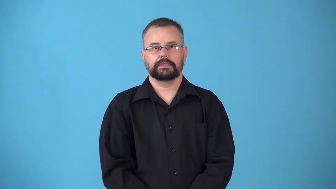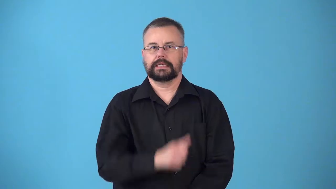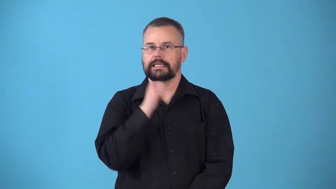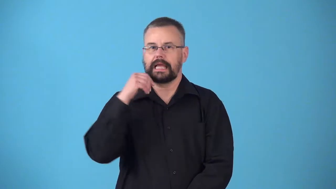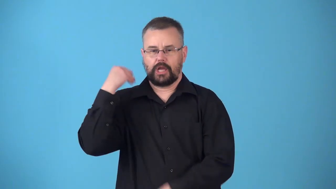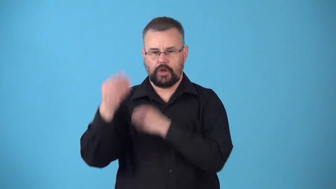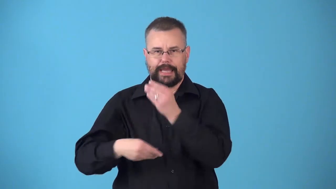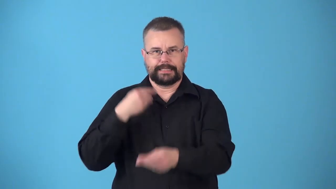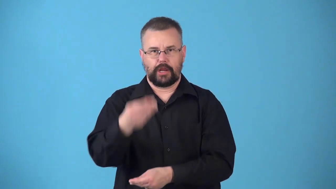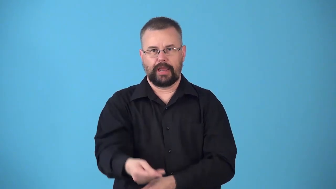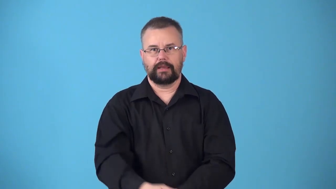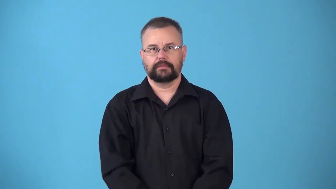nonhereditary